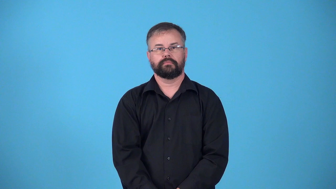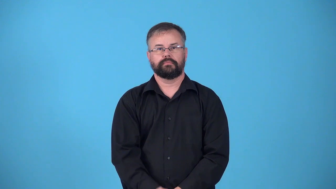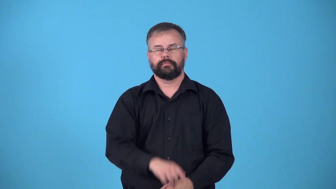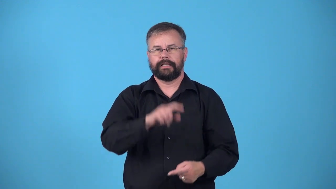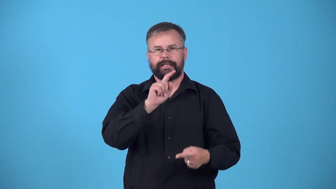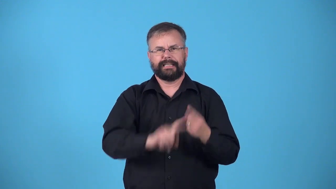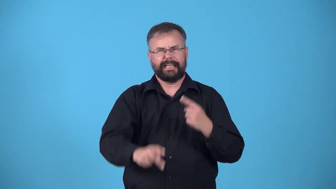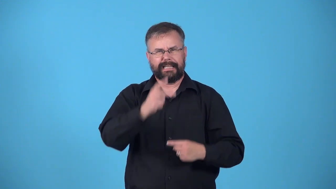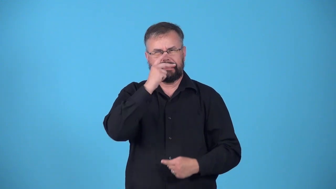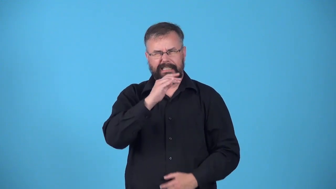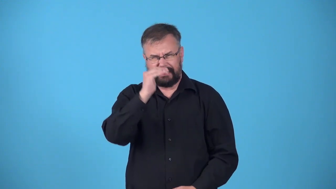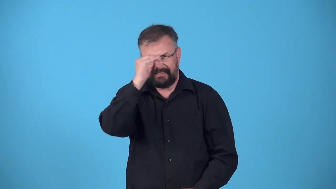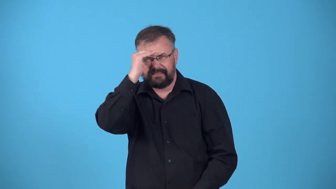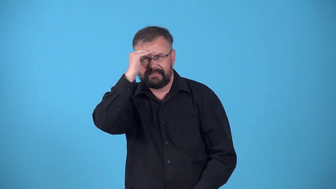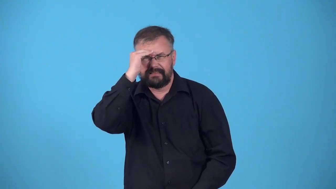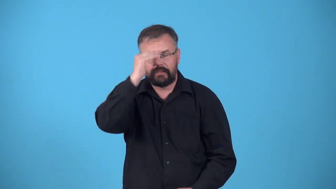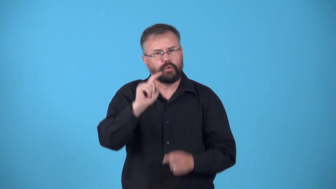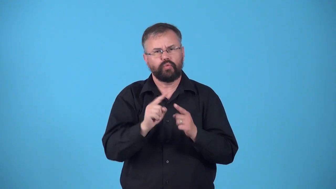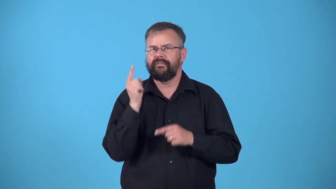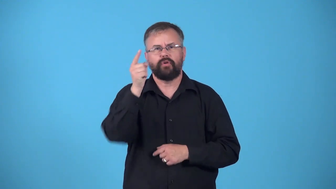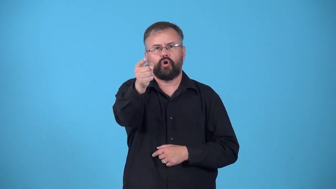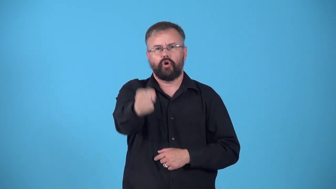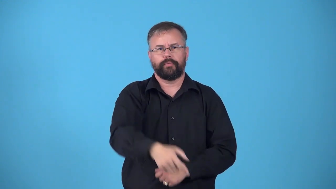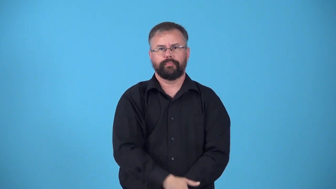out of sight